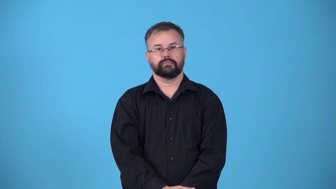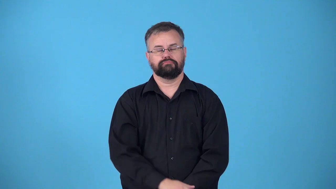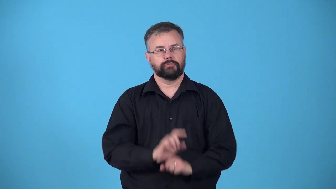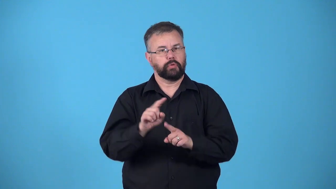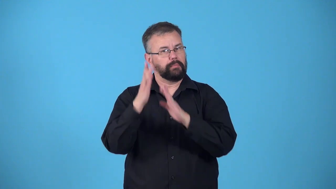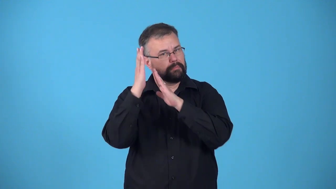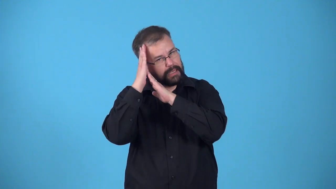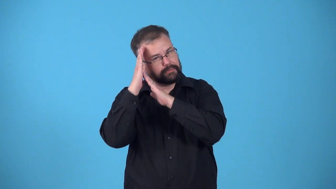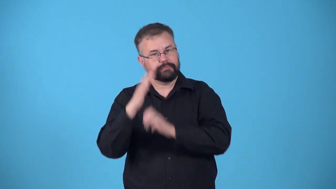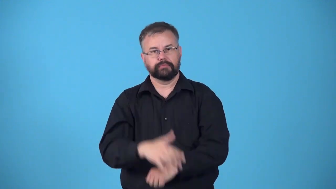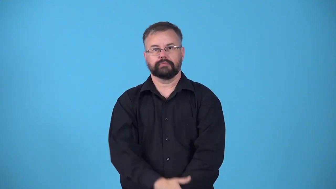turn in